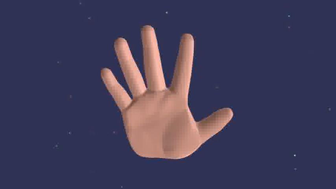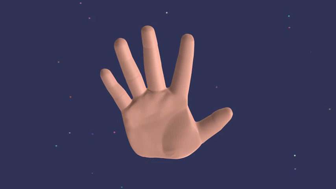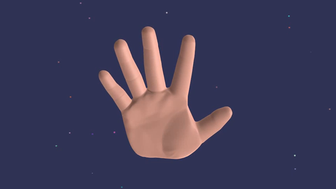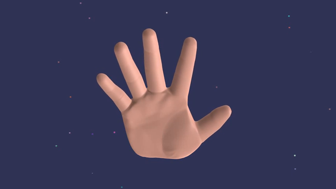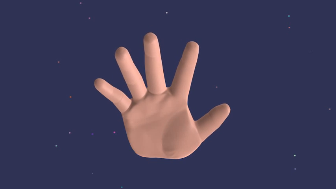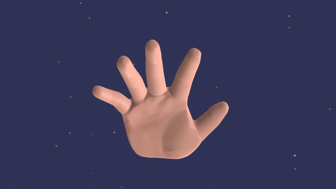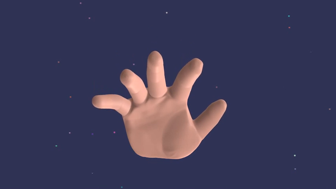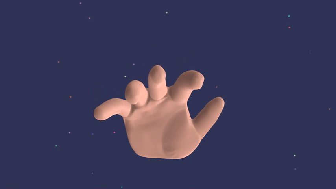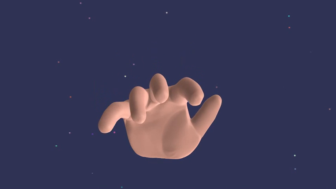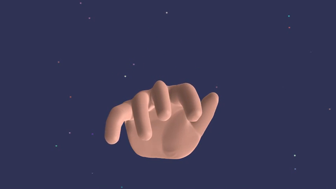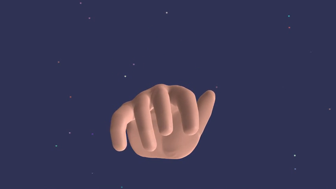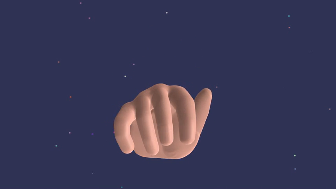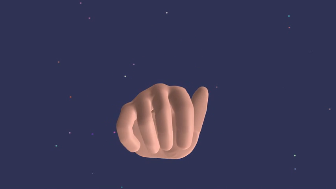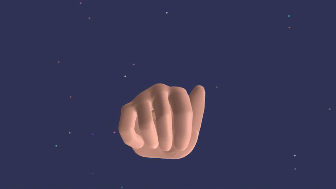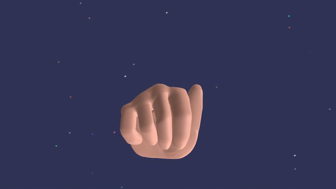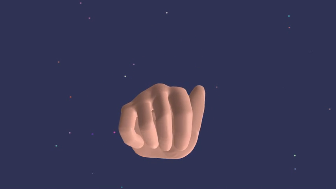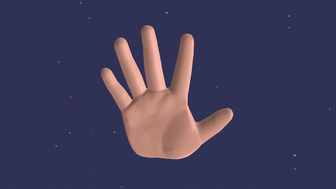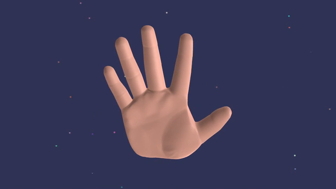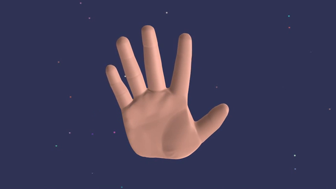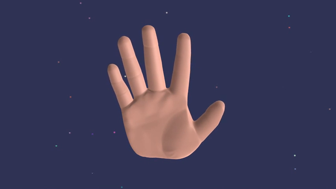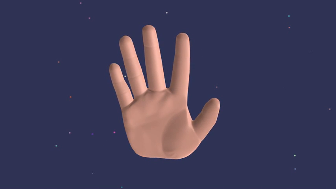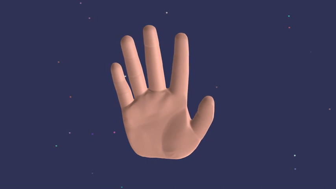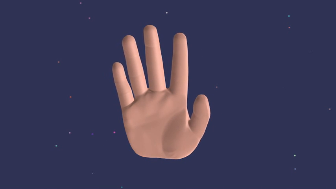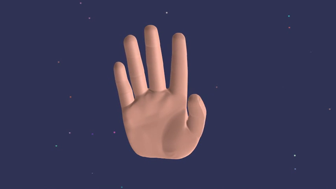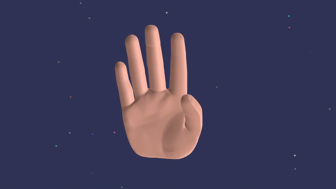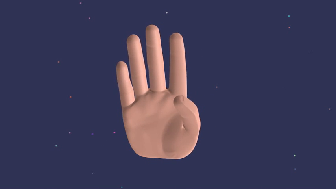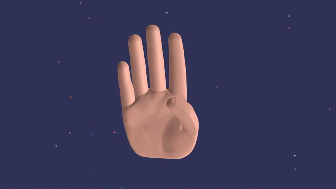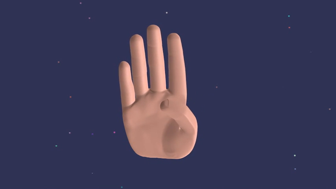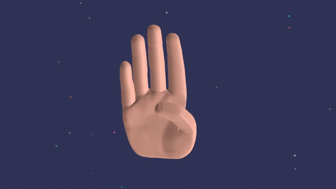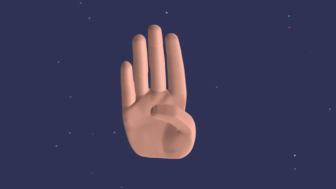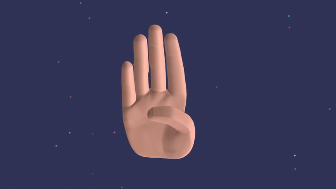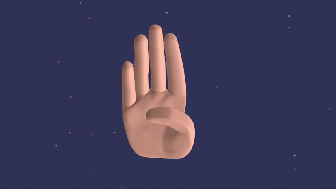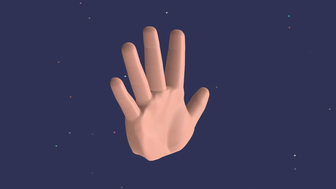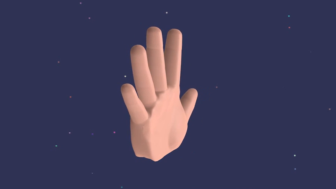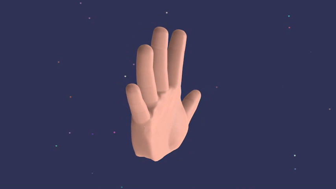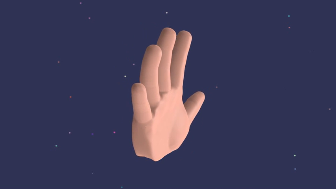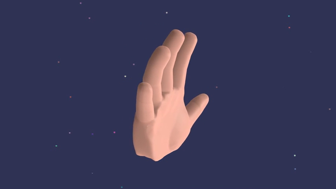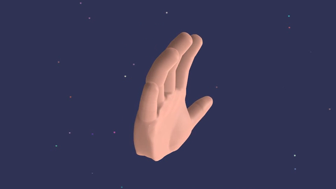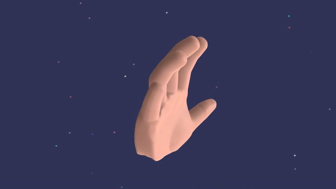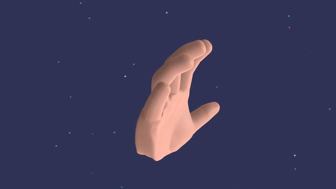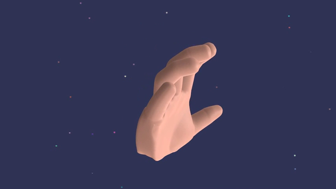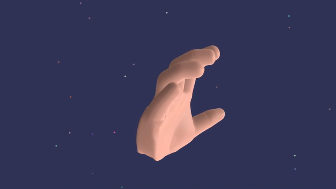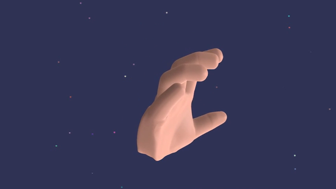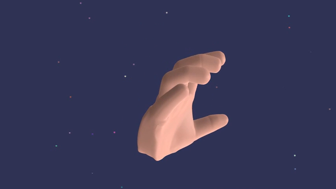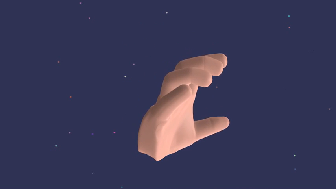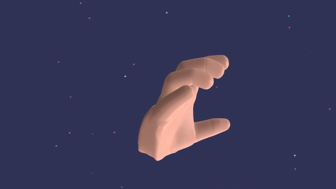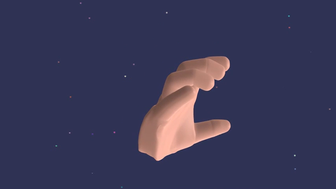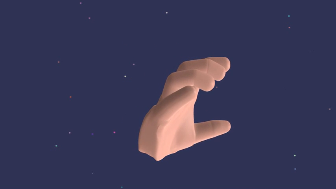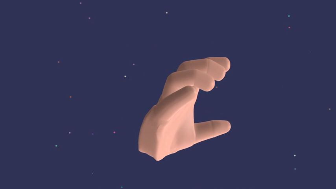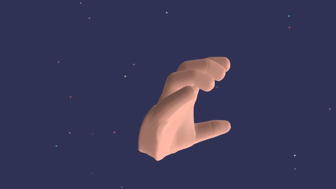ABC